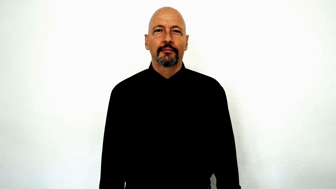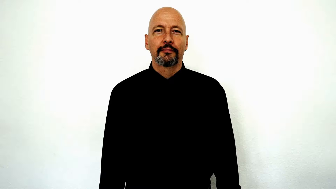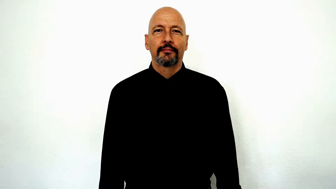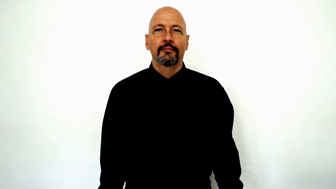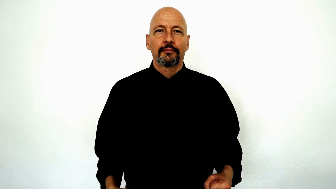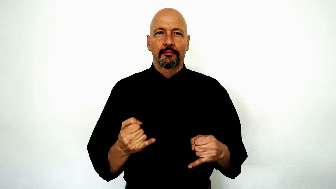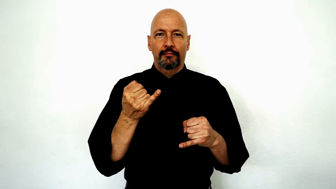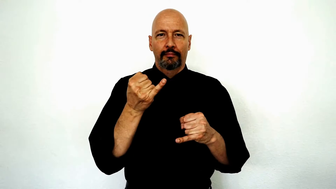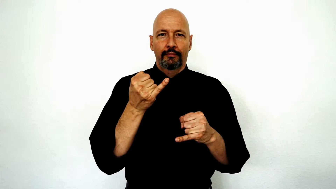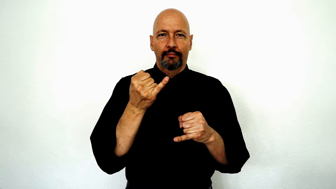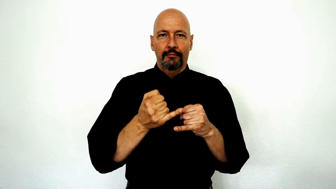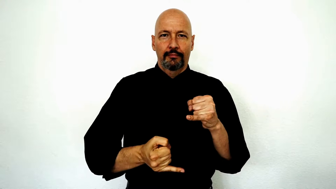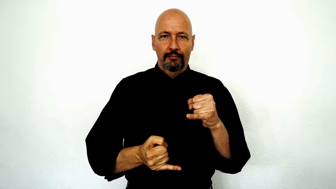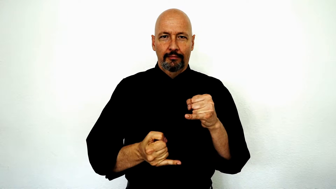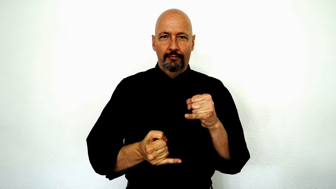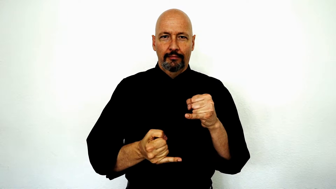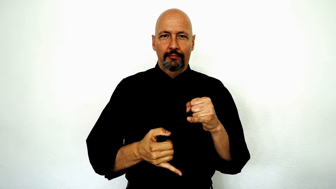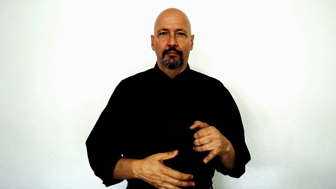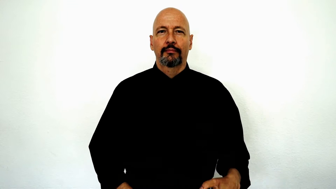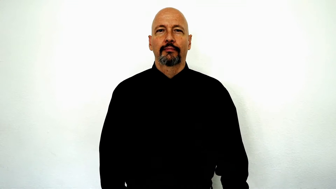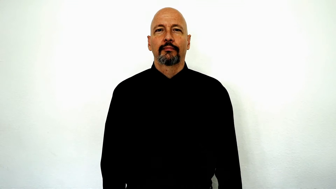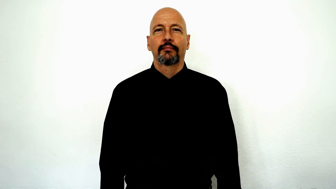last, final, least